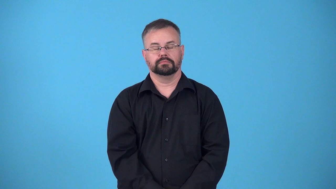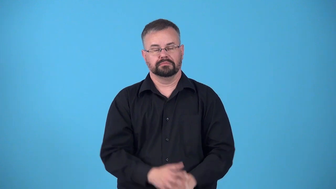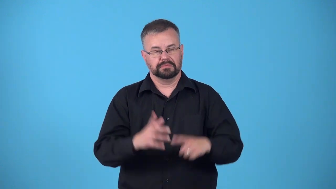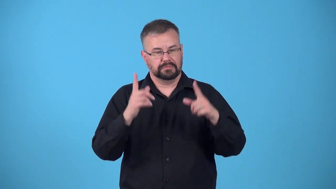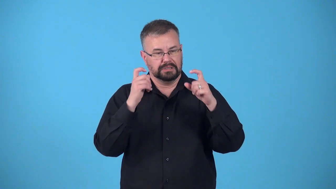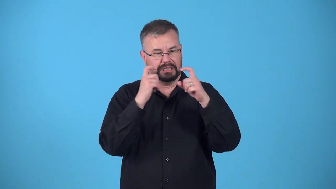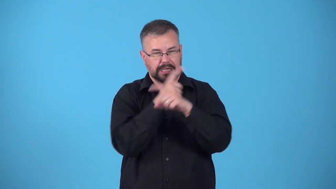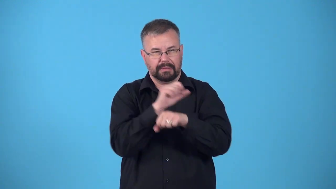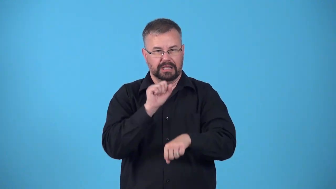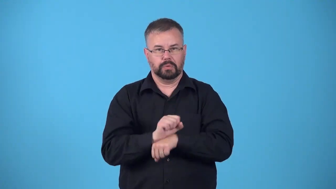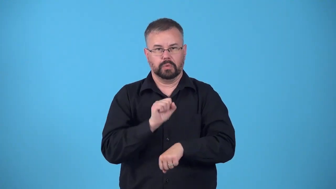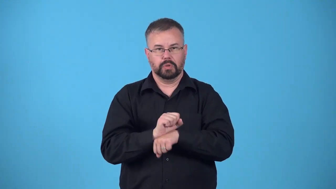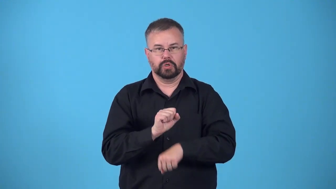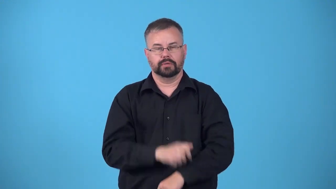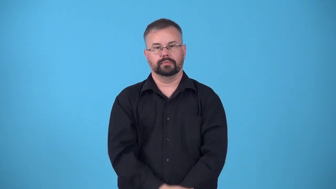undertaking